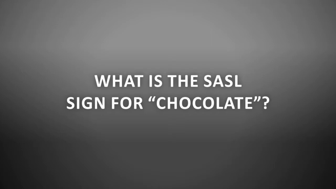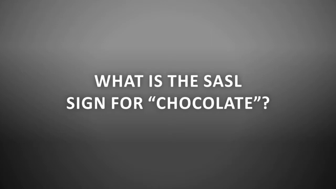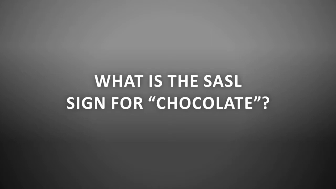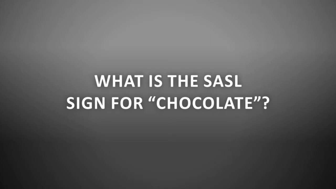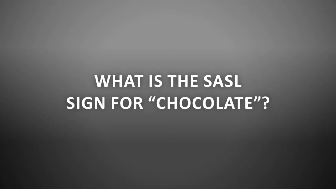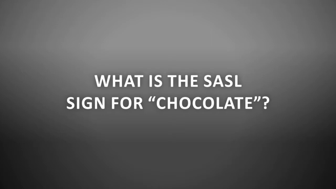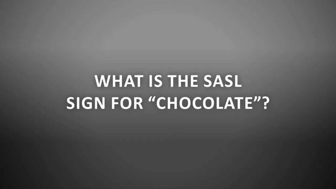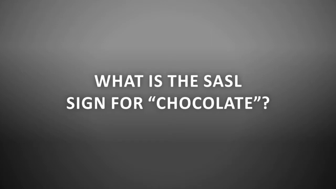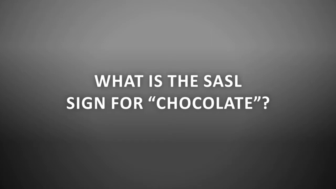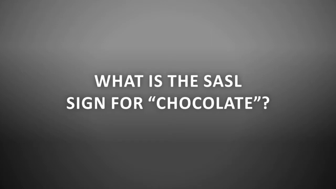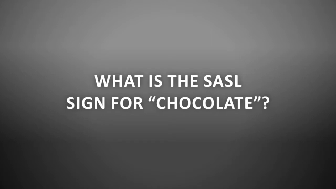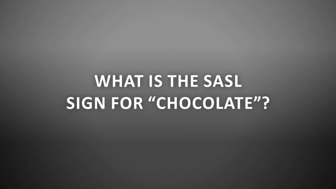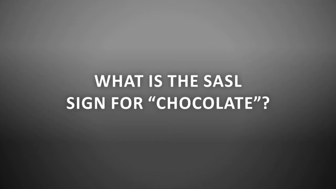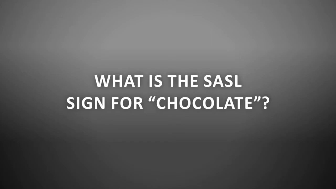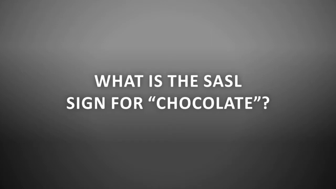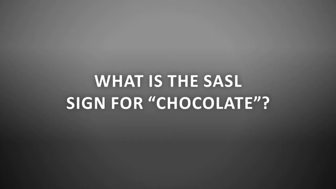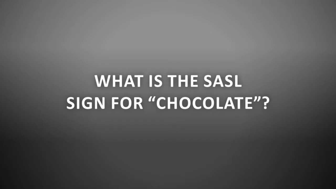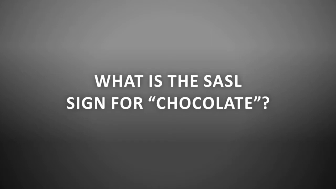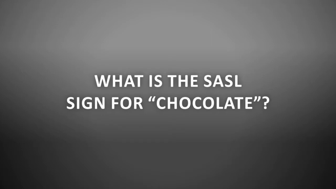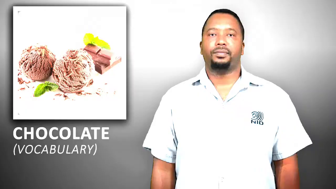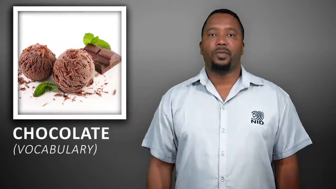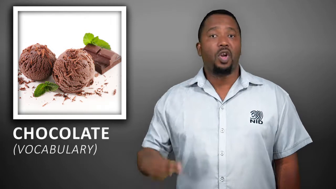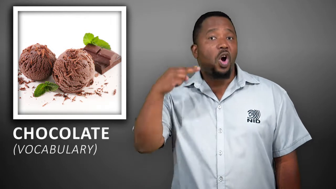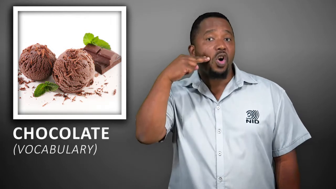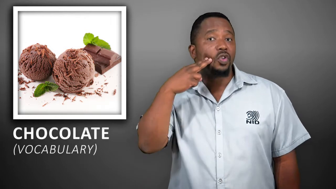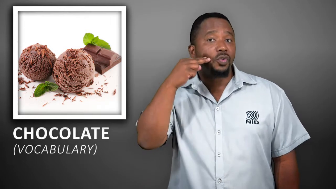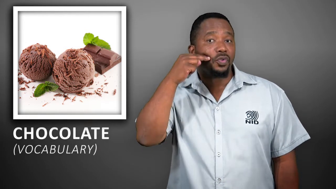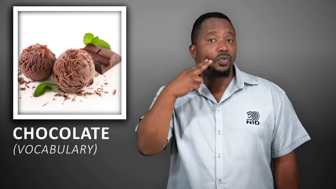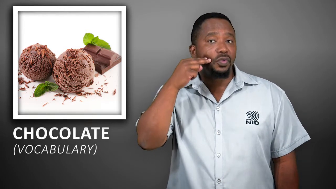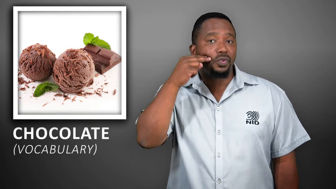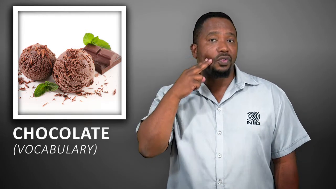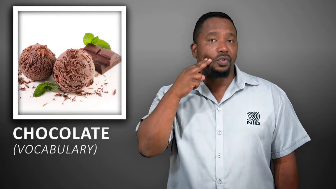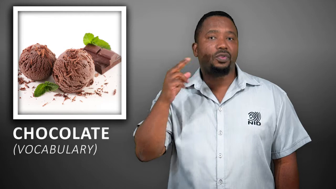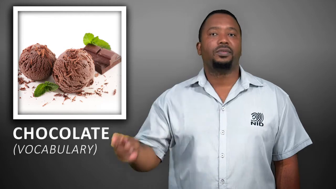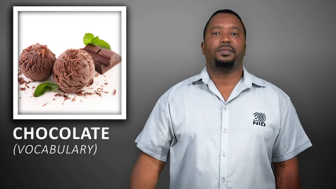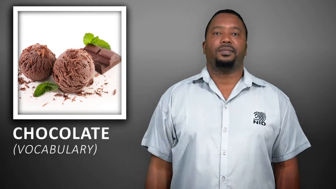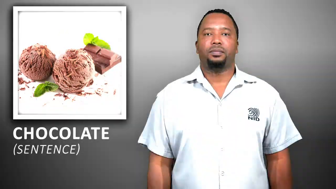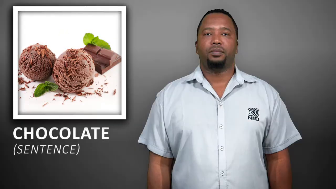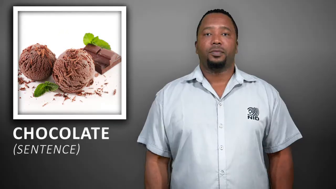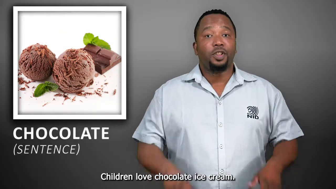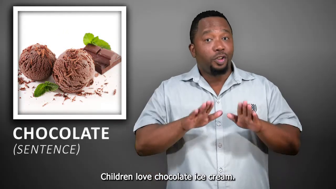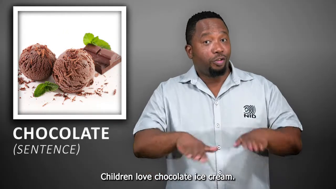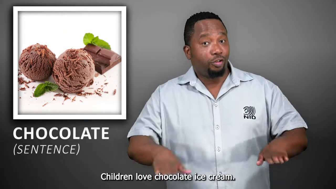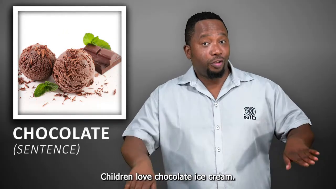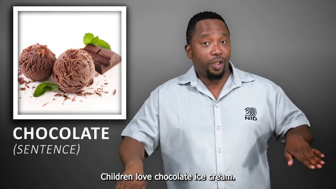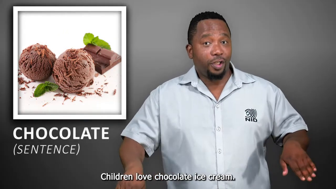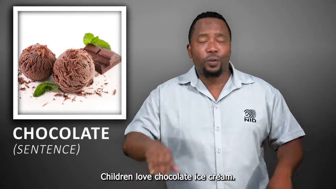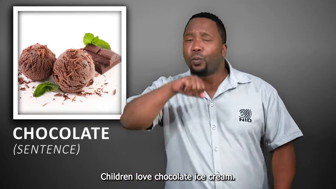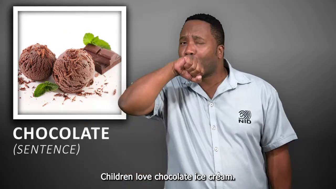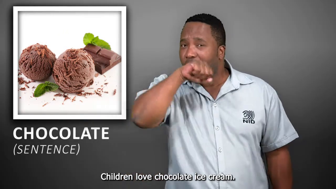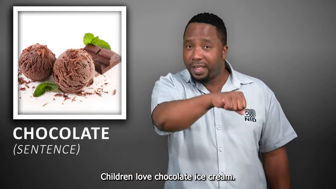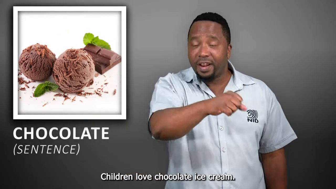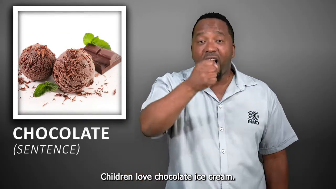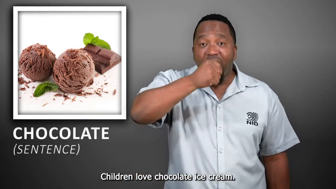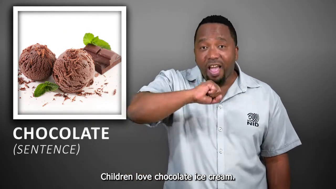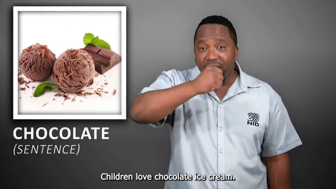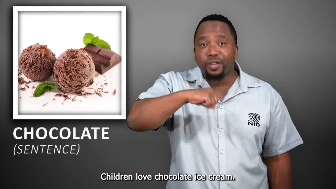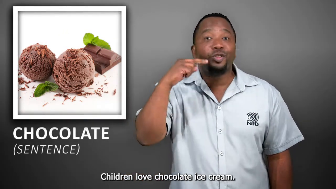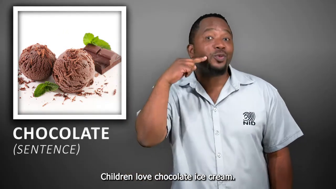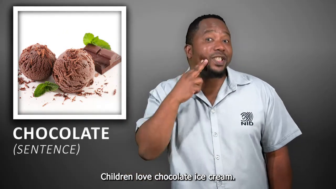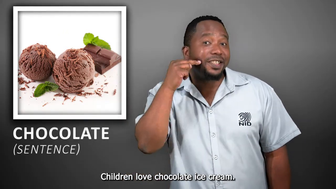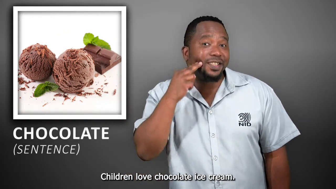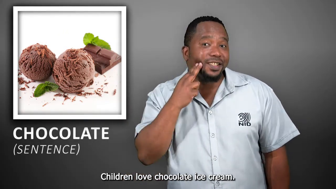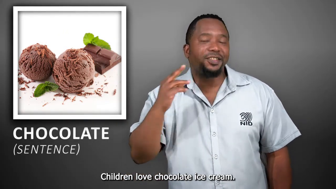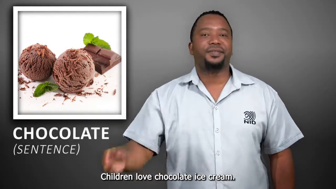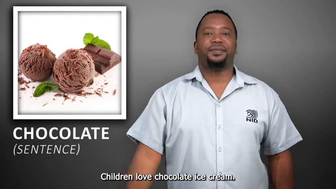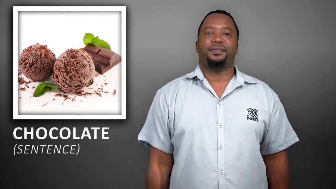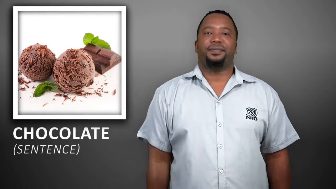Chocolate